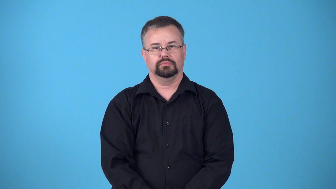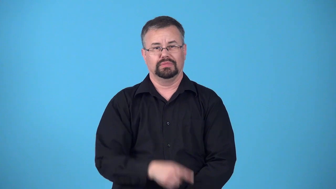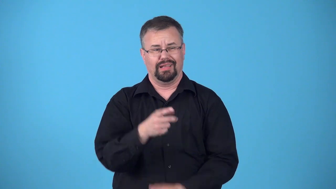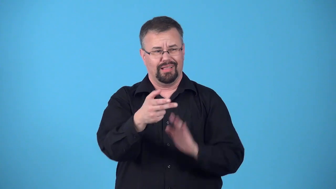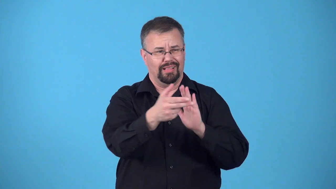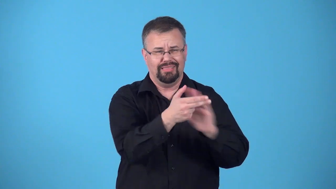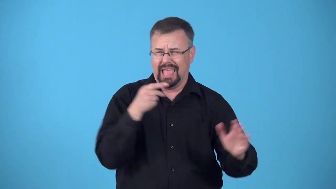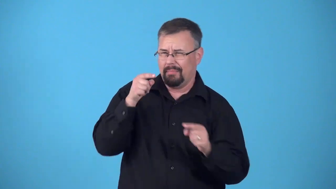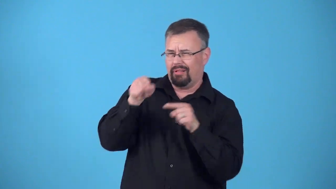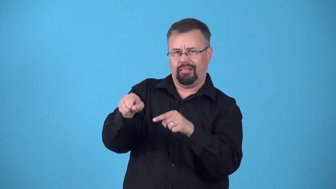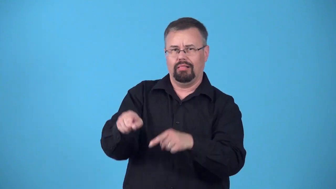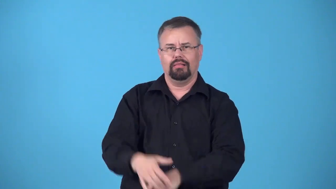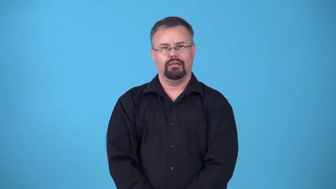label someone or something